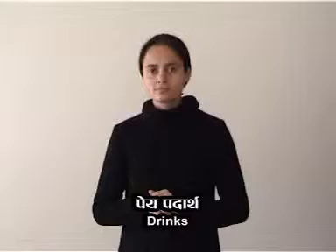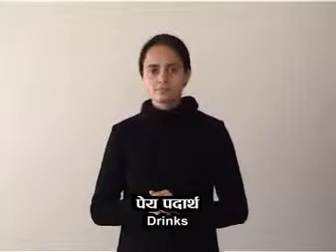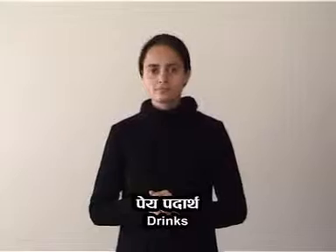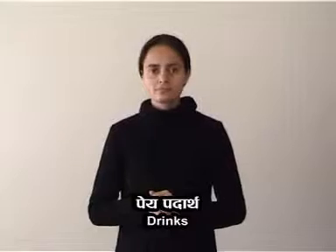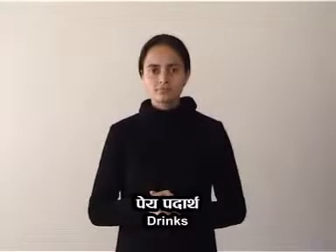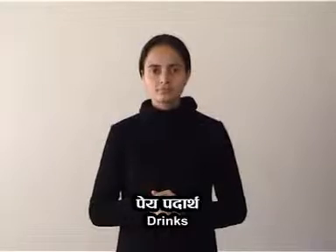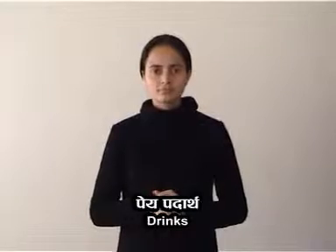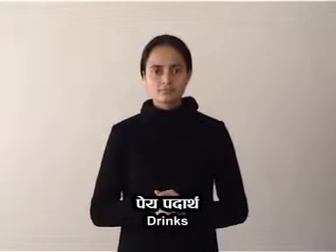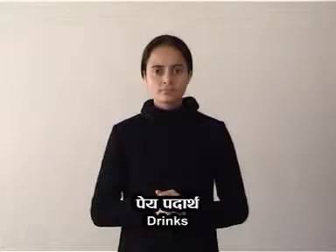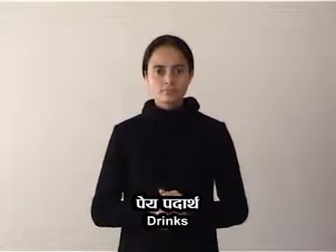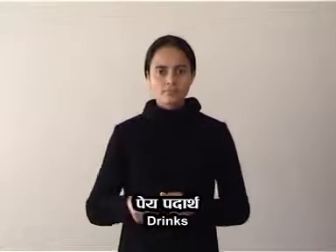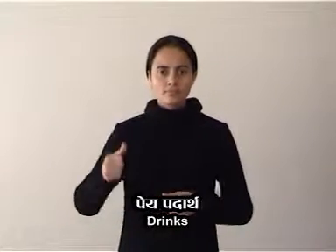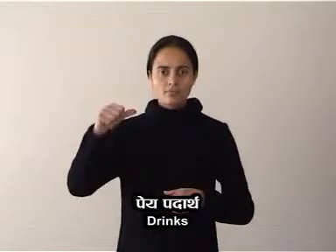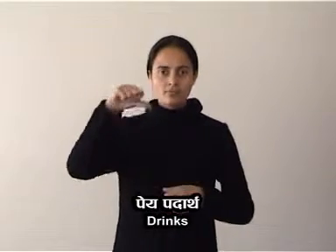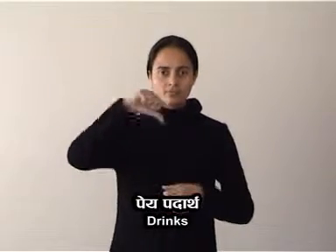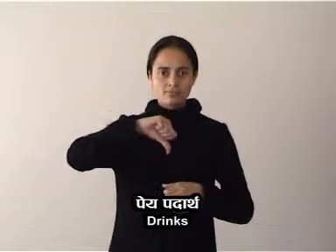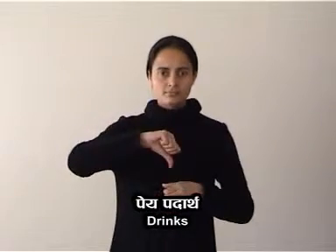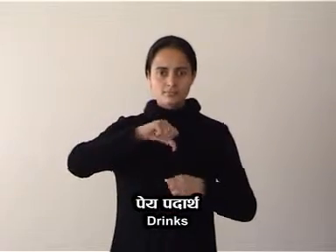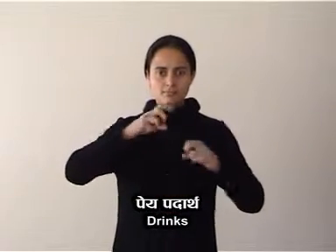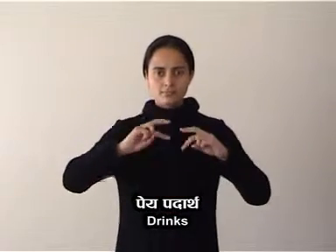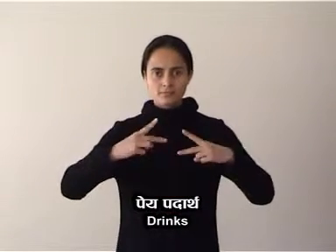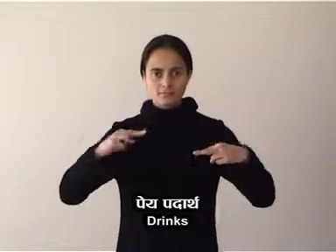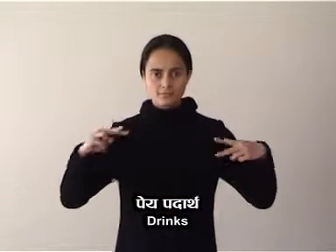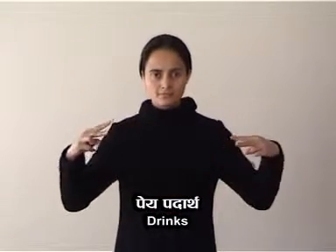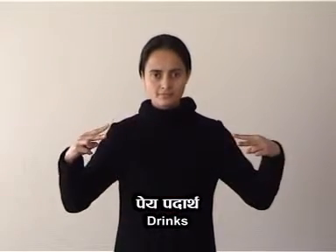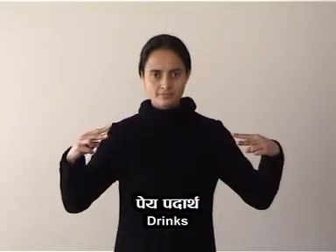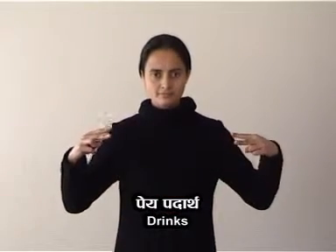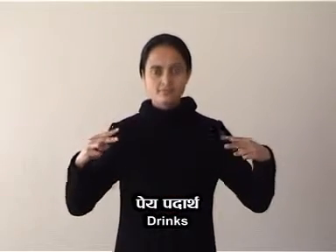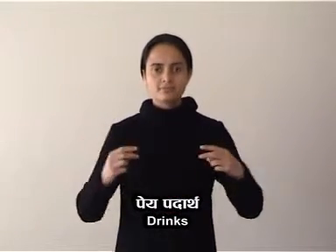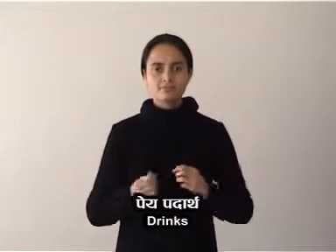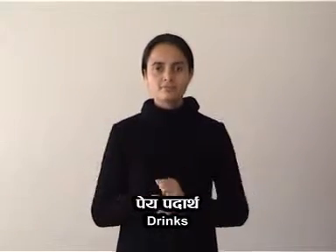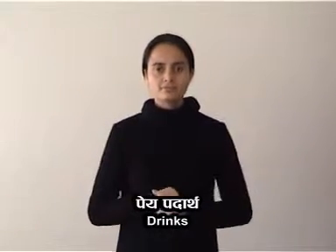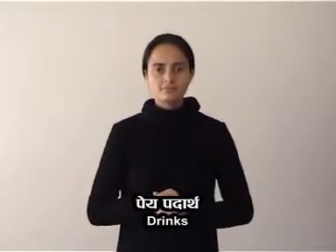drinks